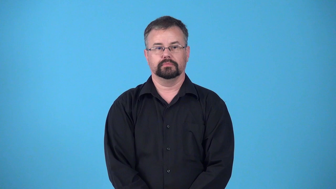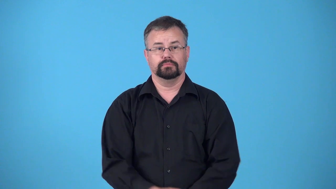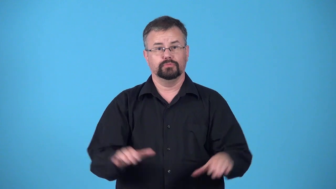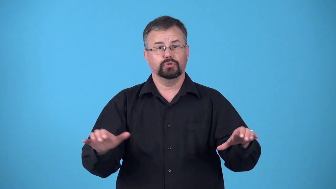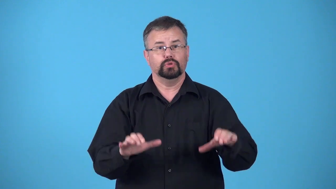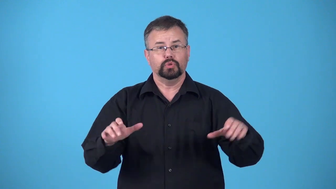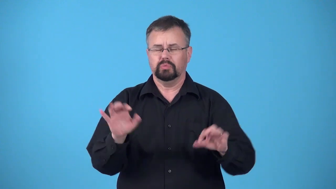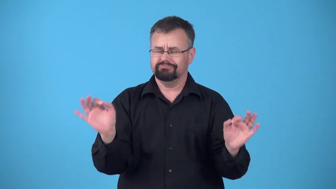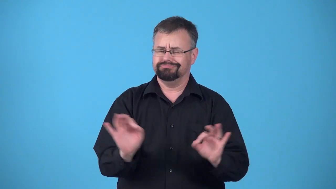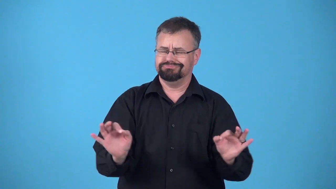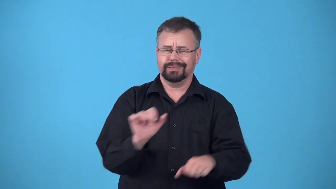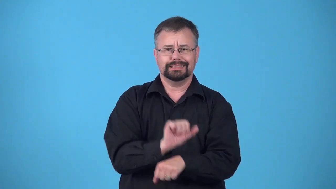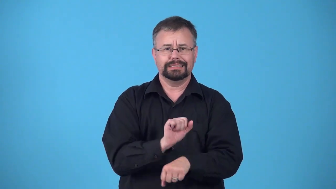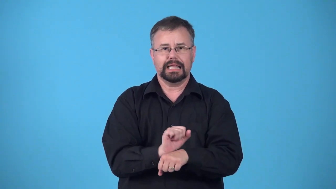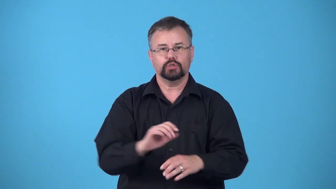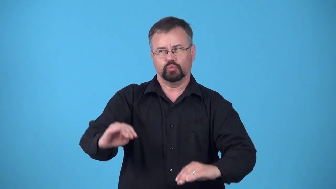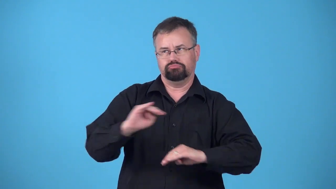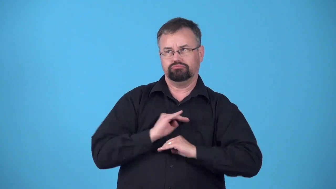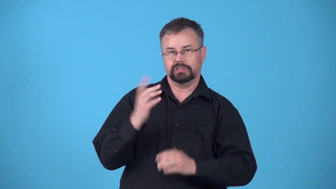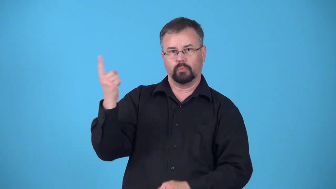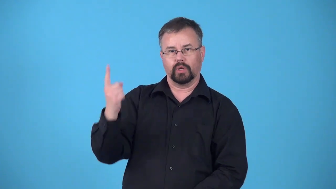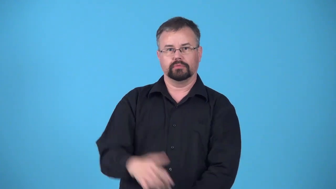jumping through hoops